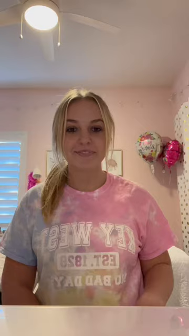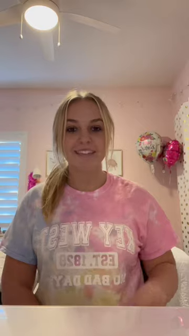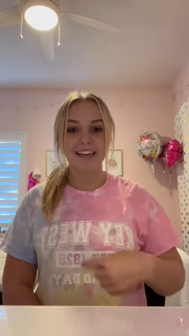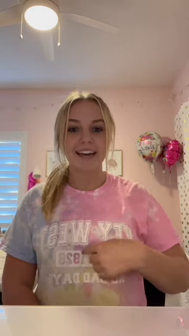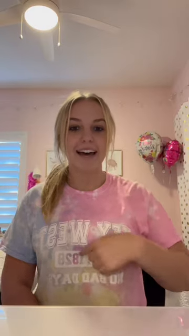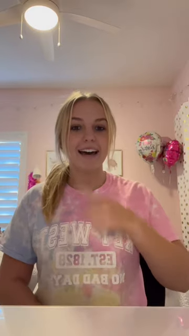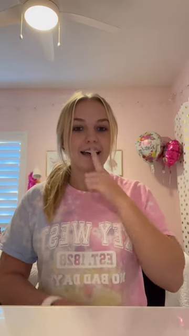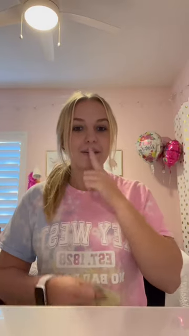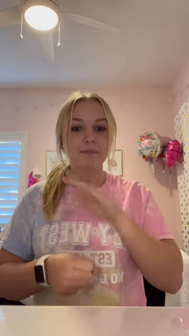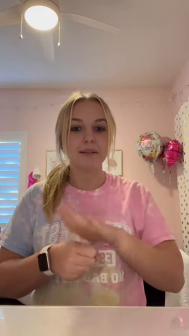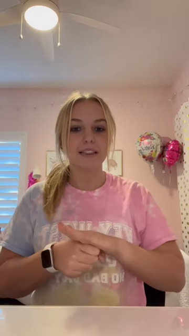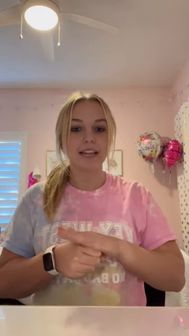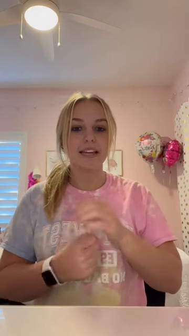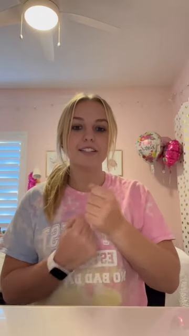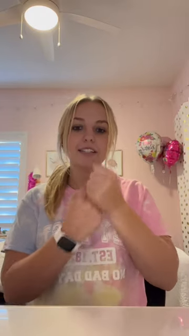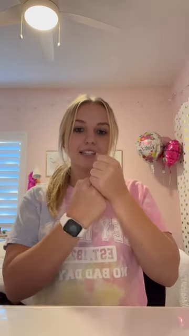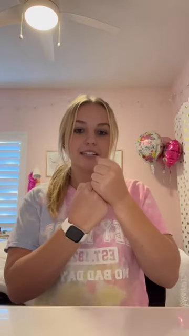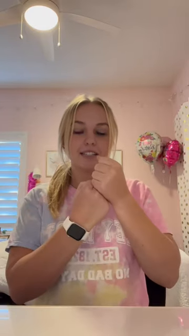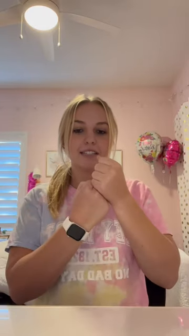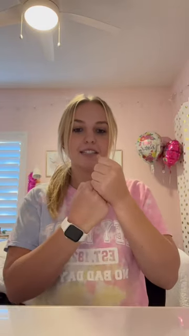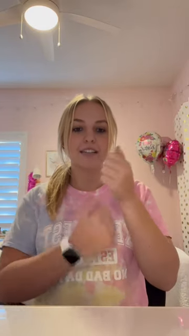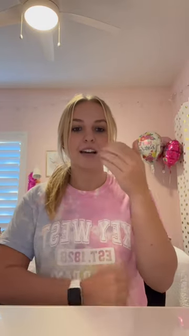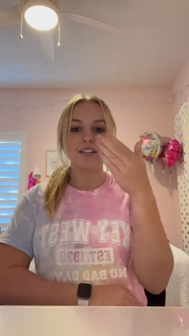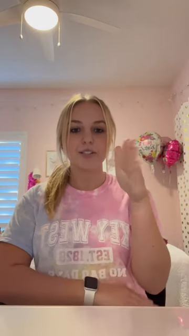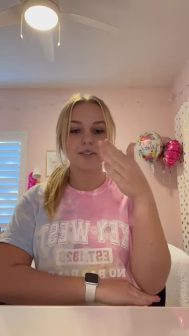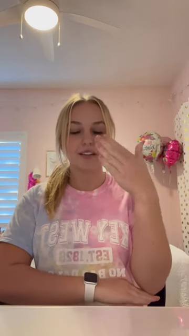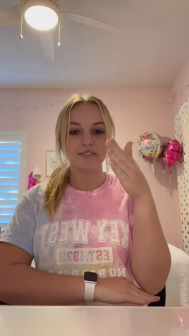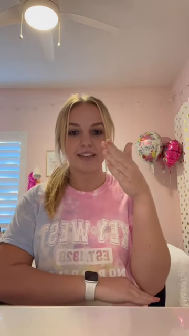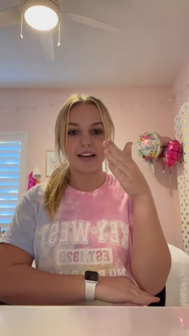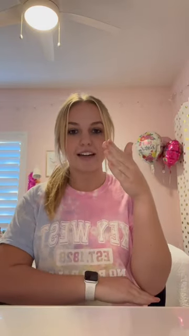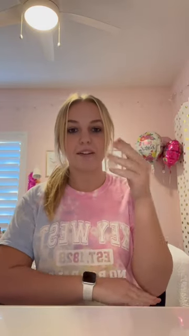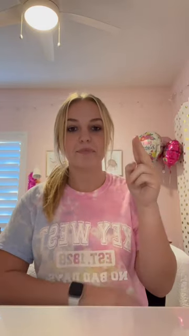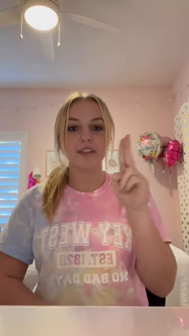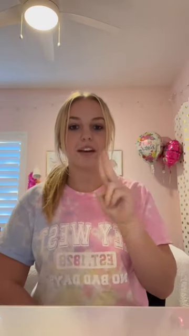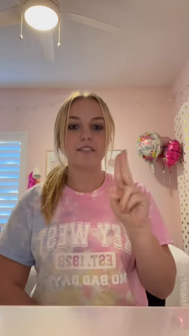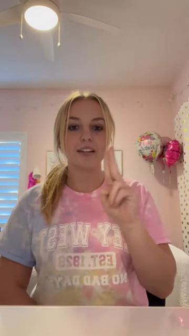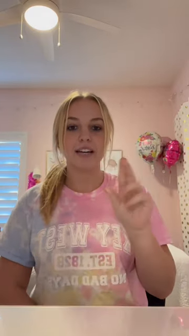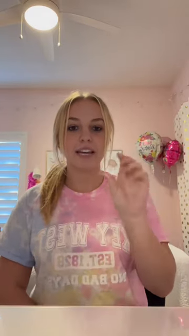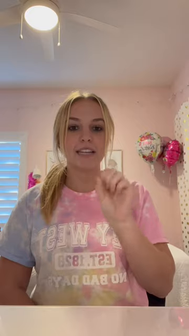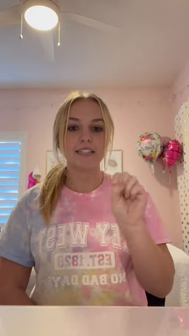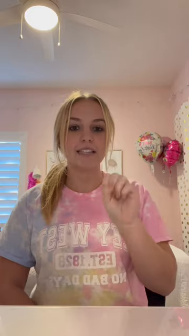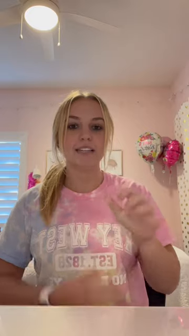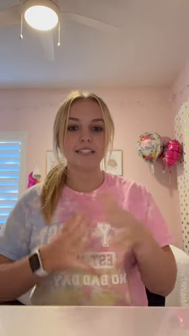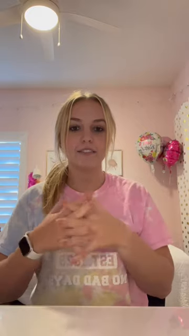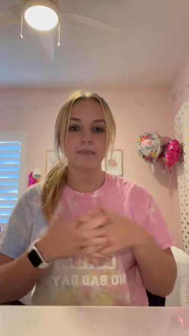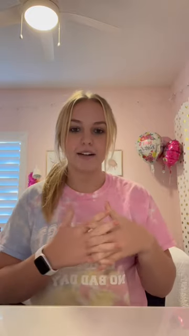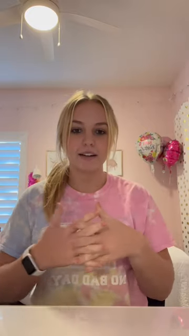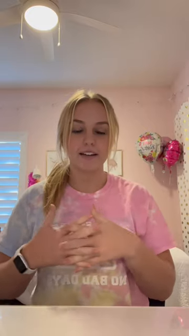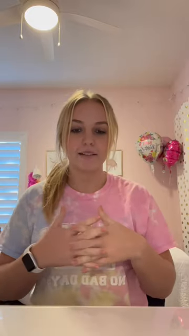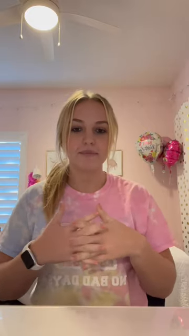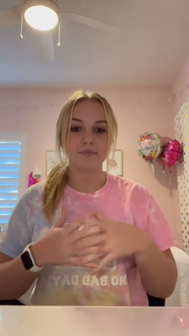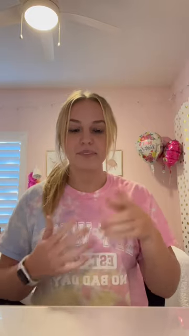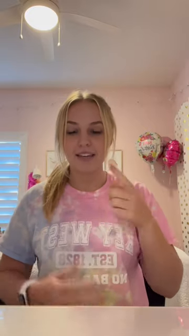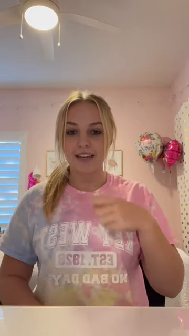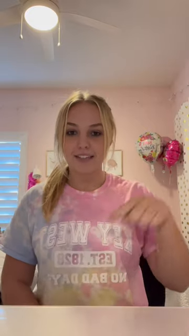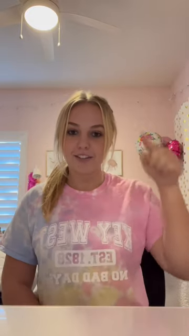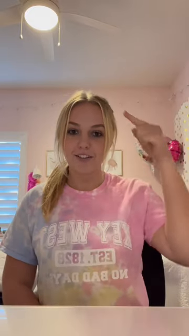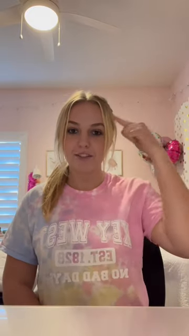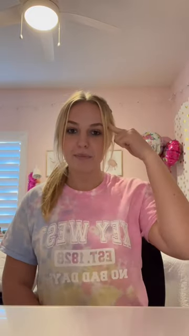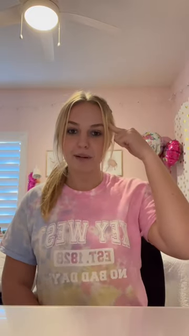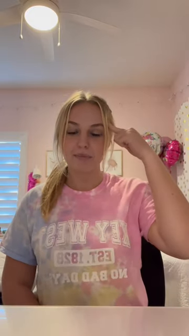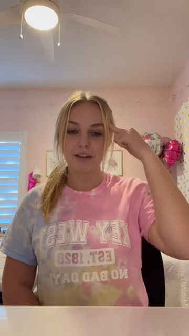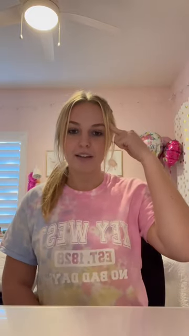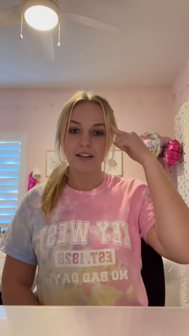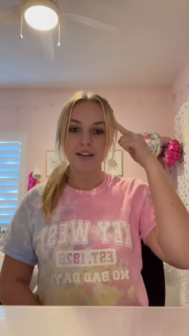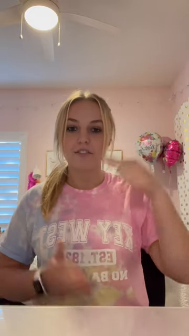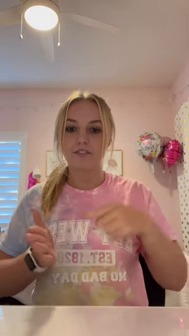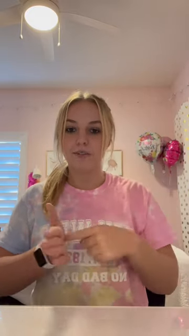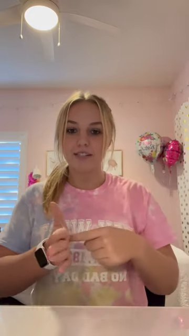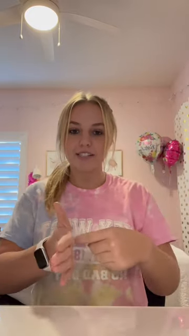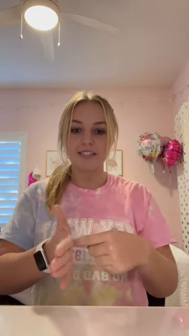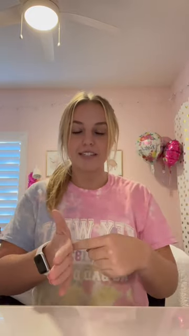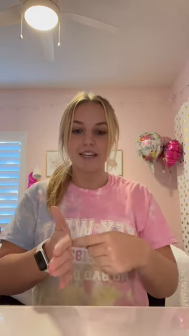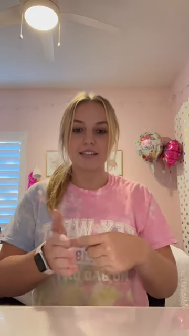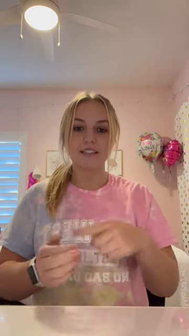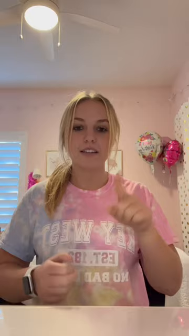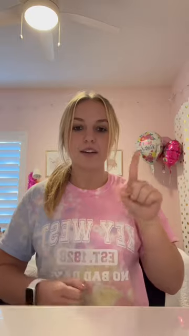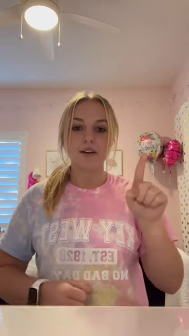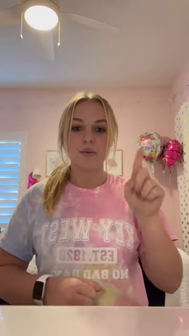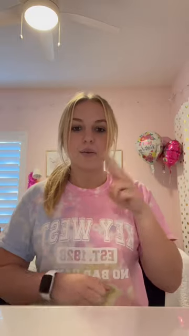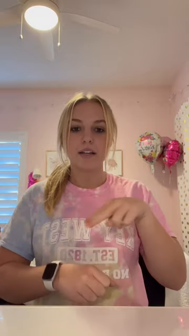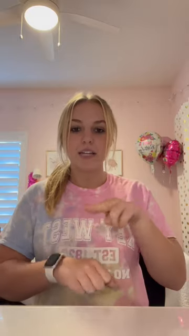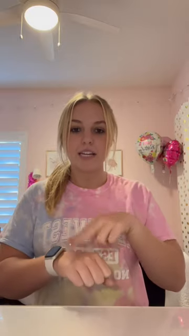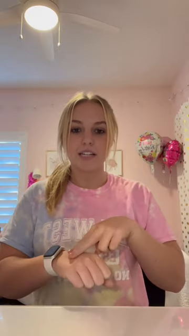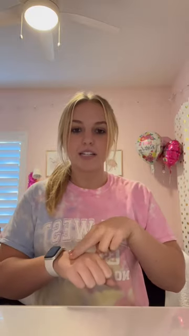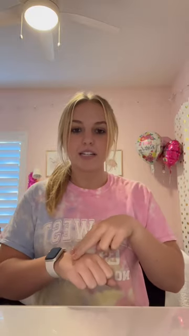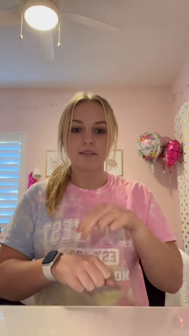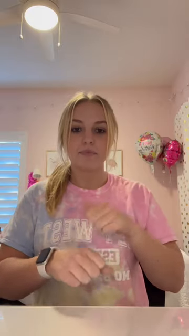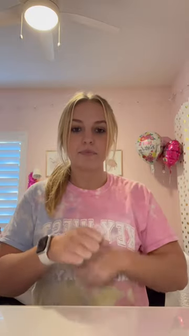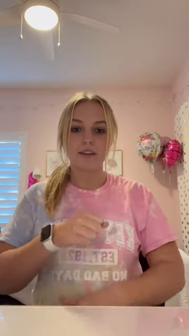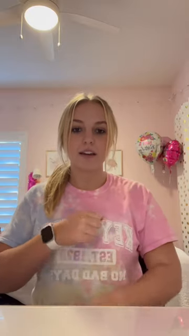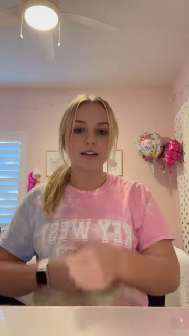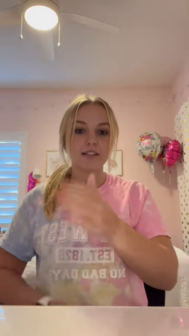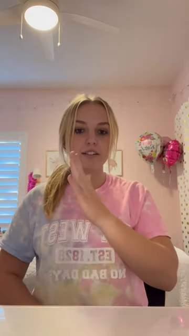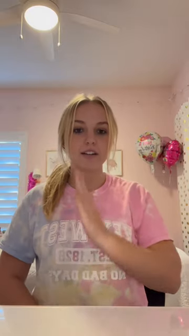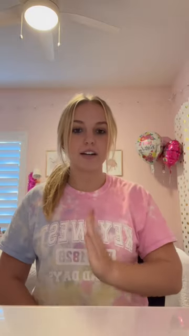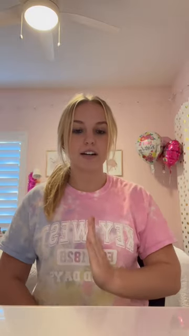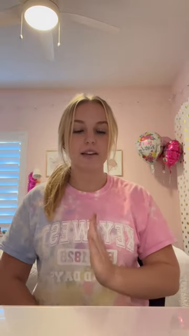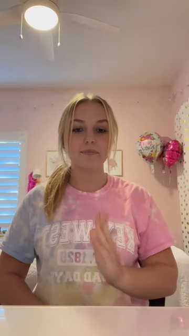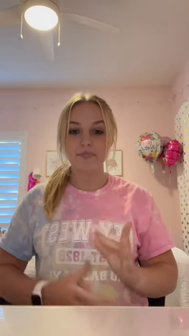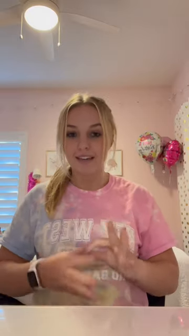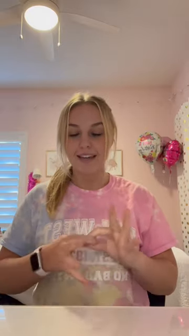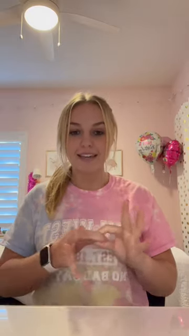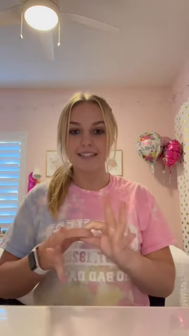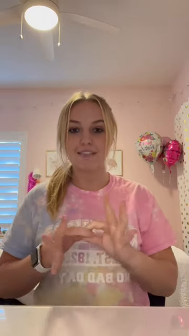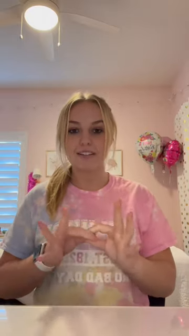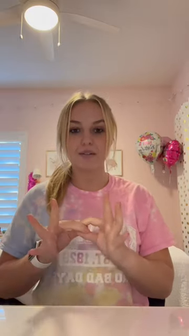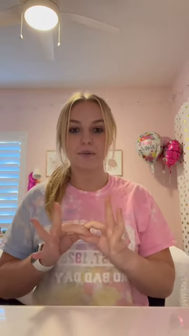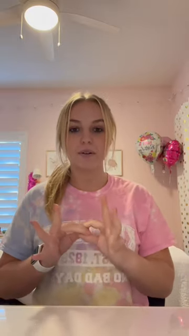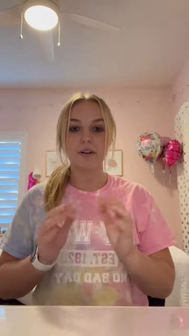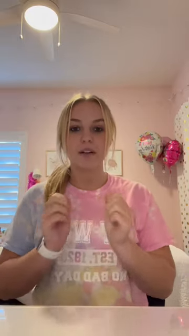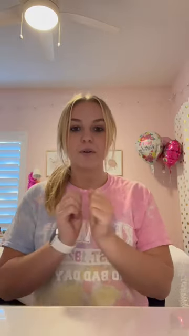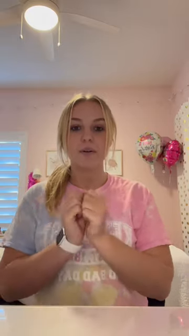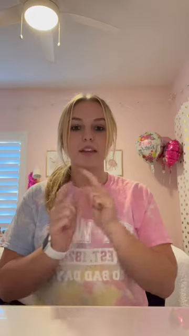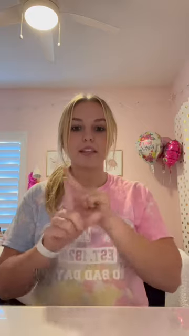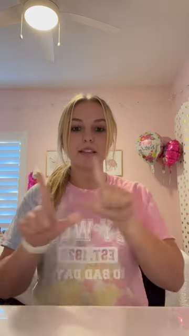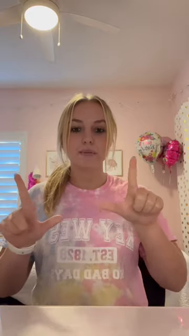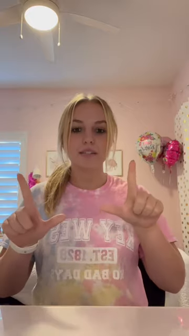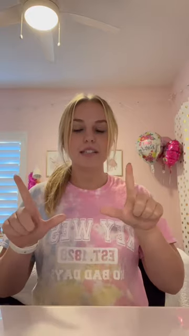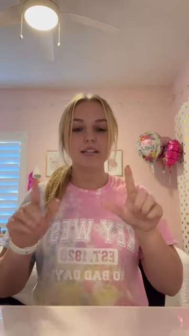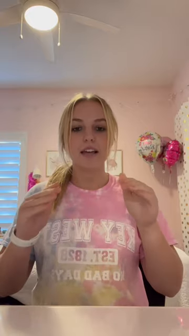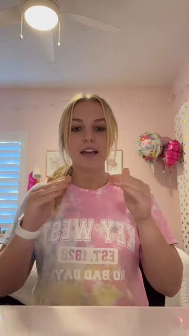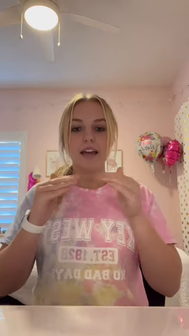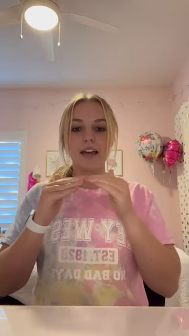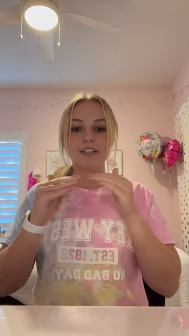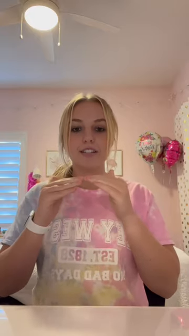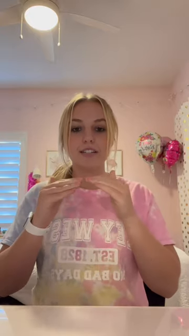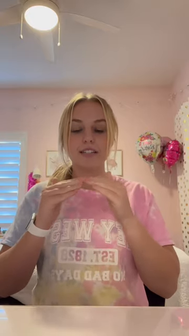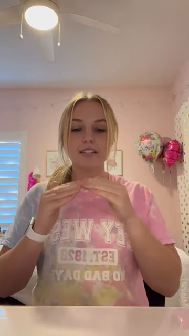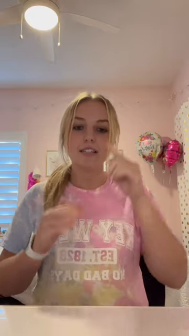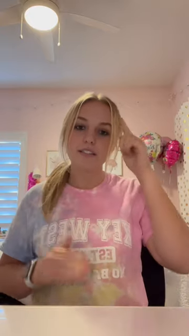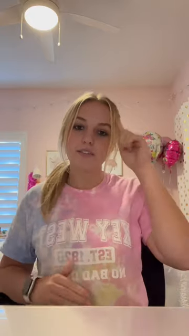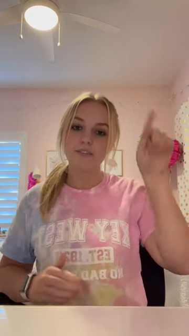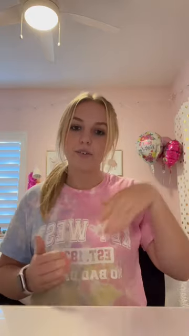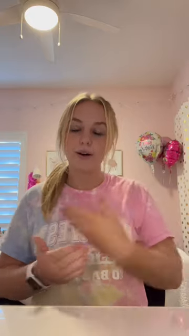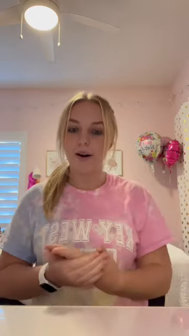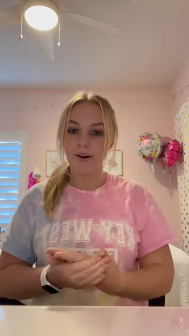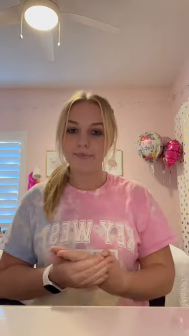The Pledge of Allegiance